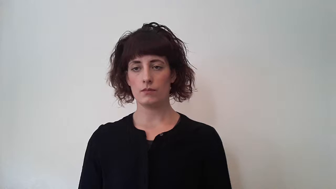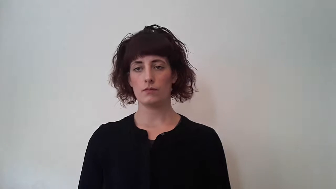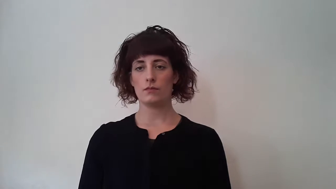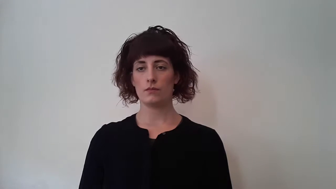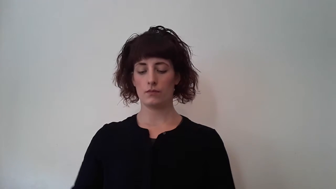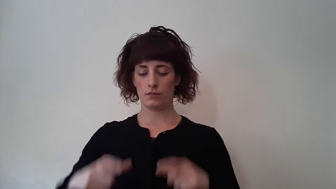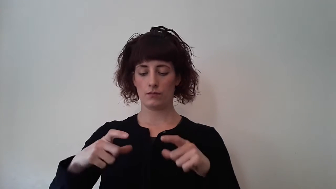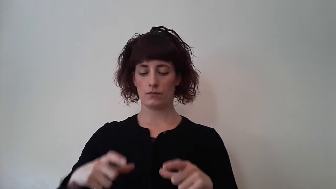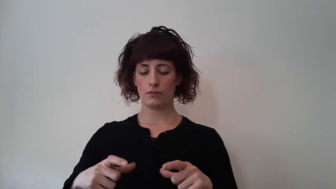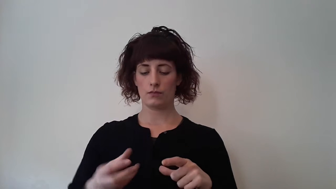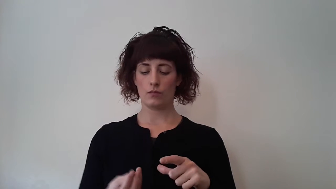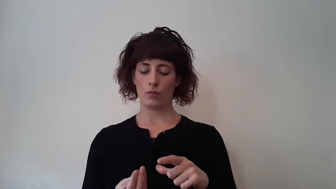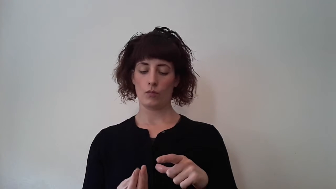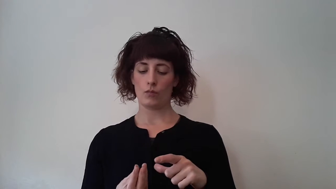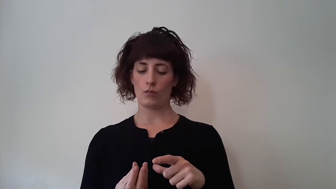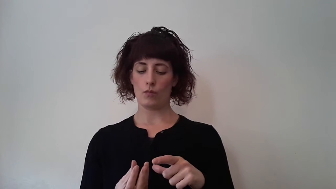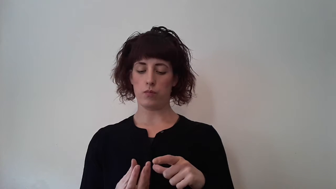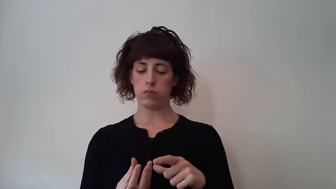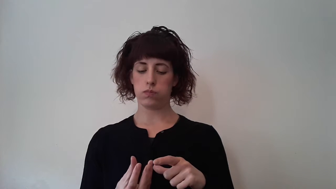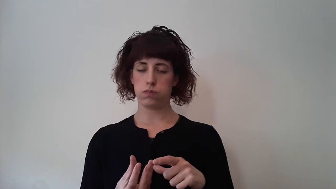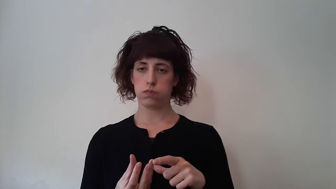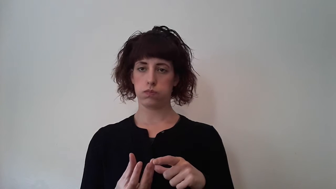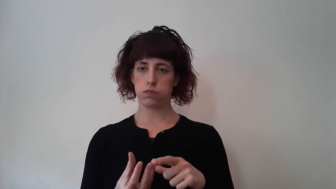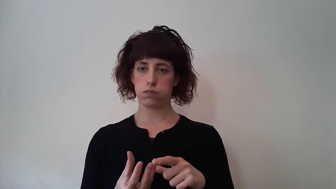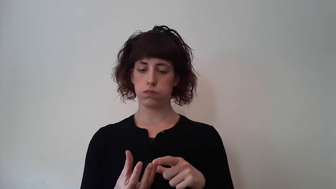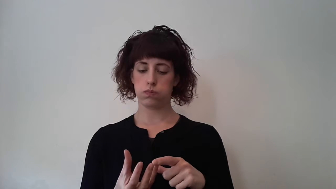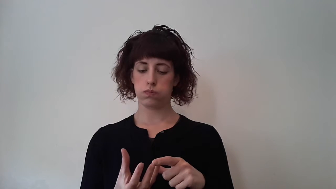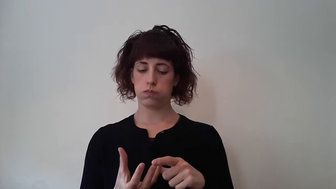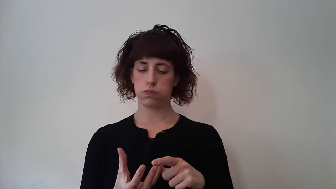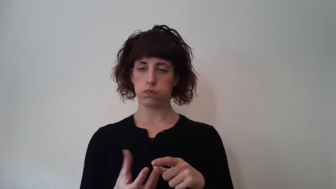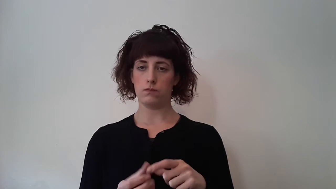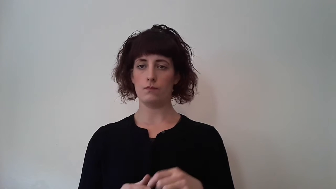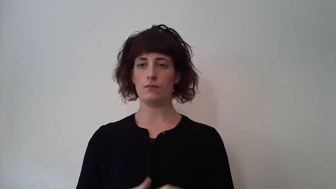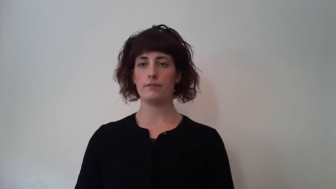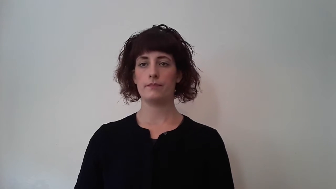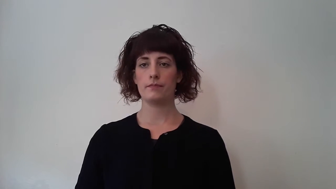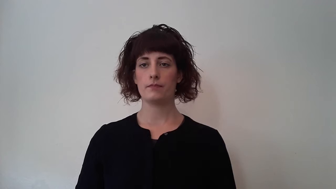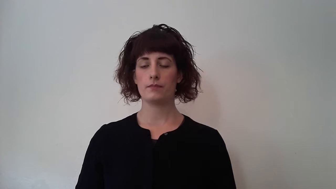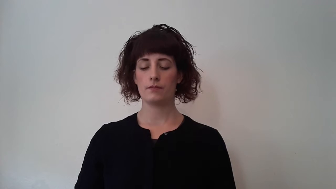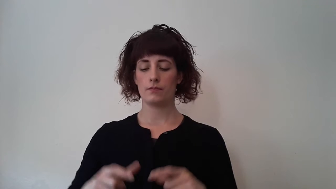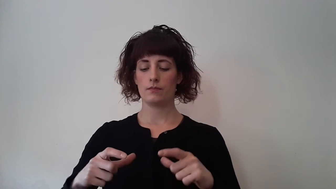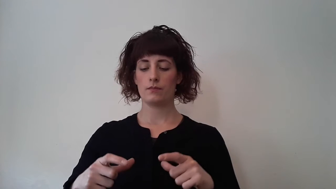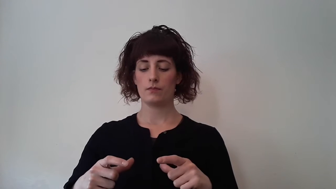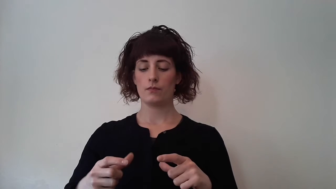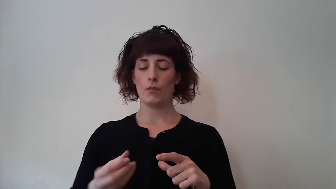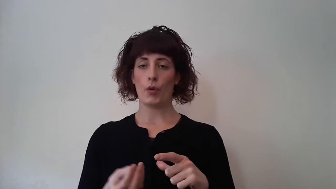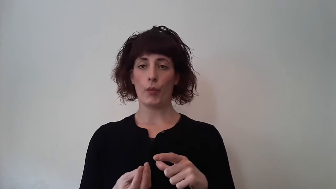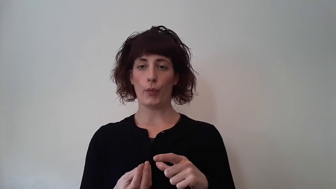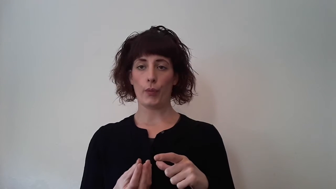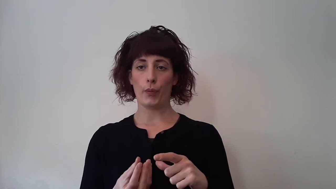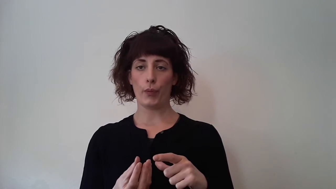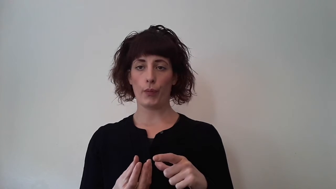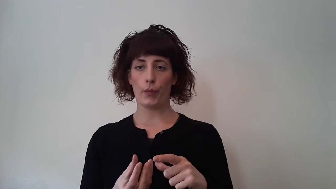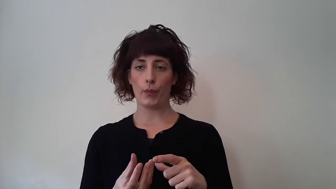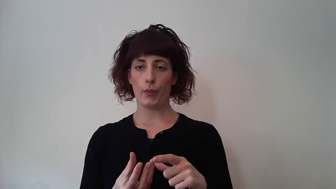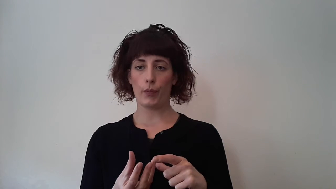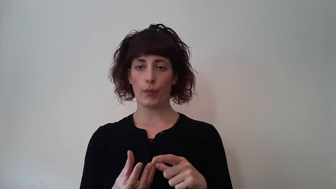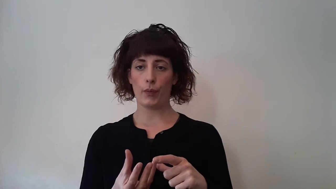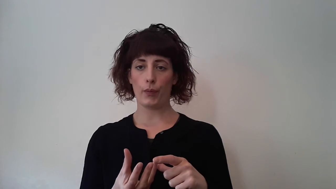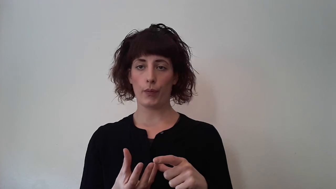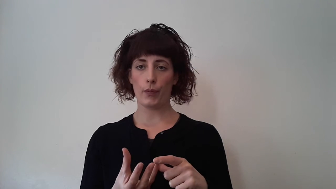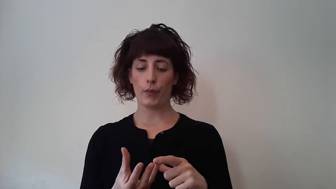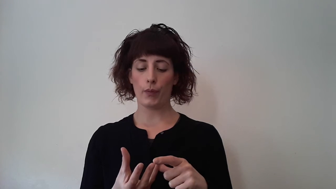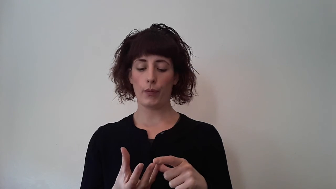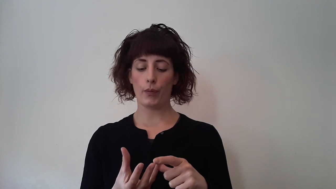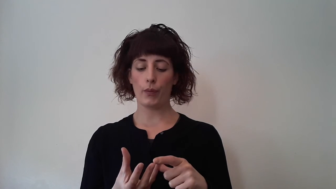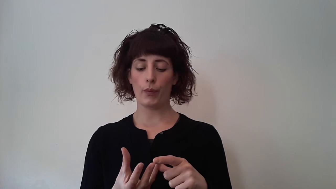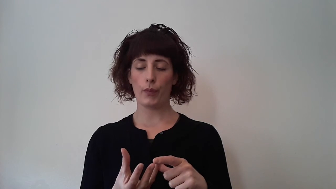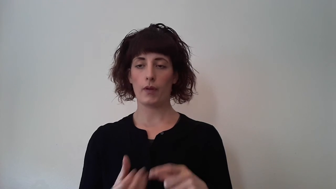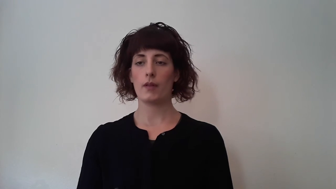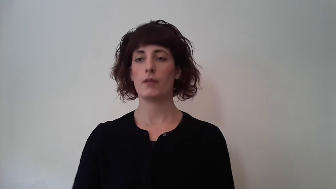CULTURE